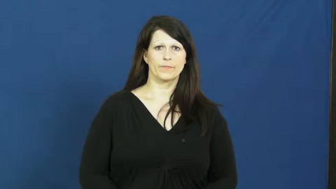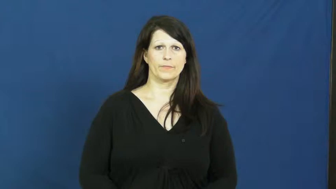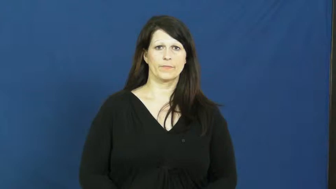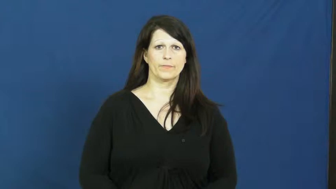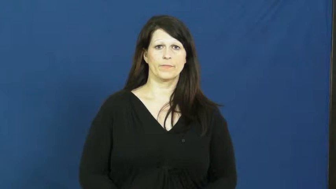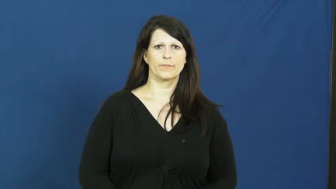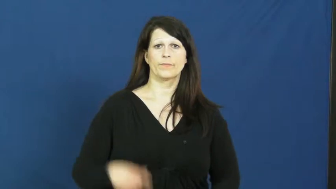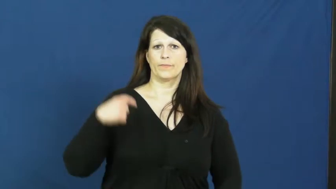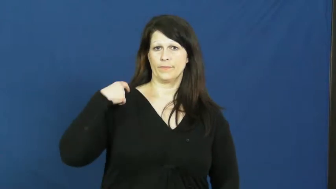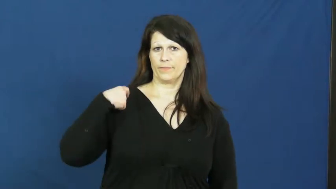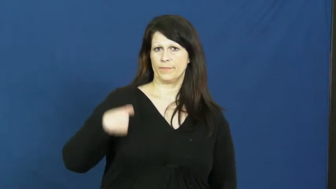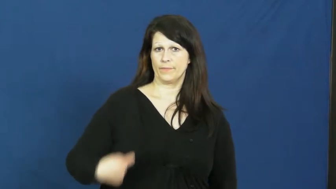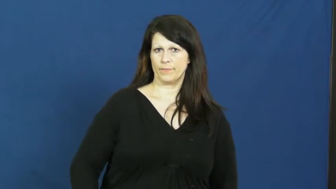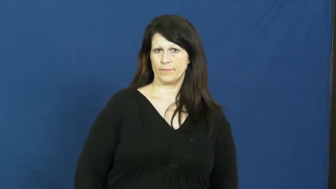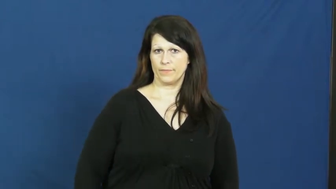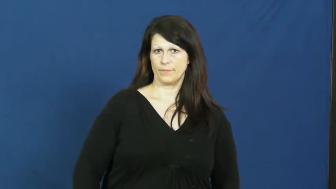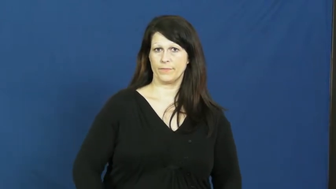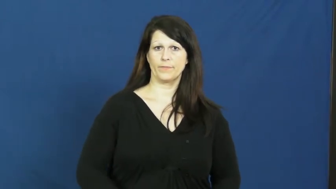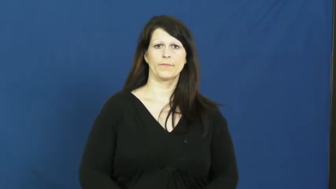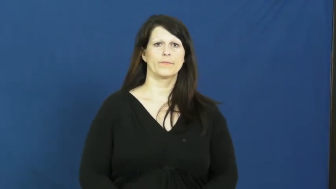title-royal